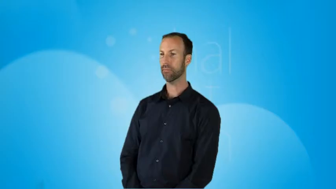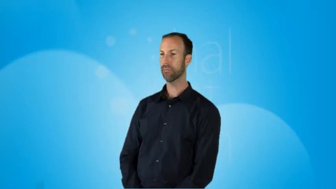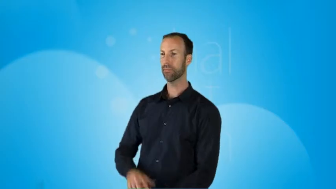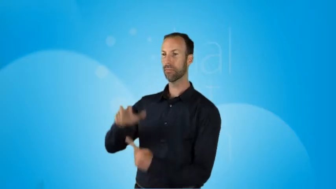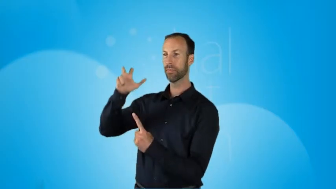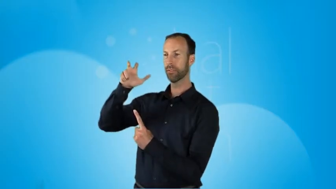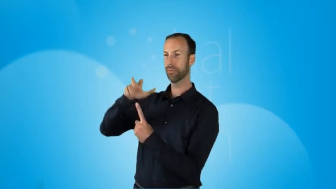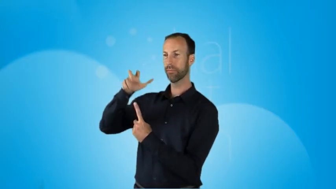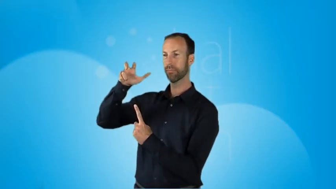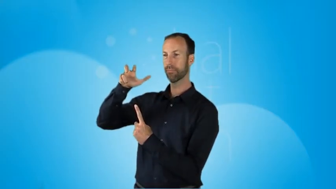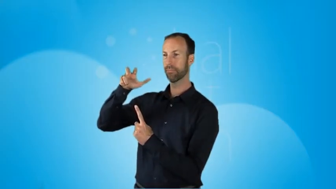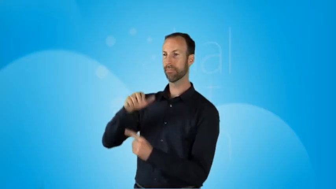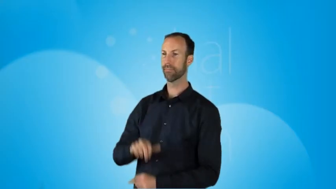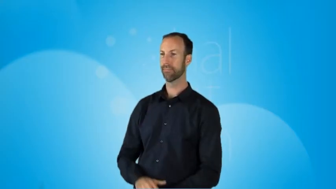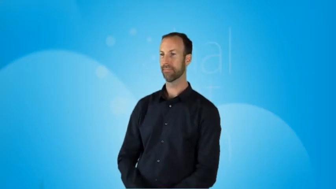champion